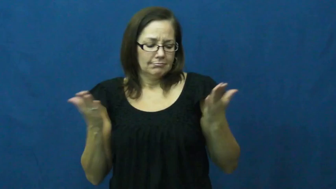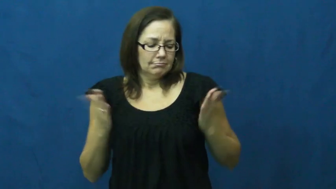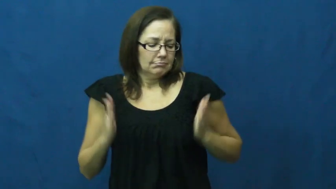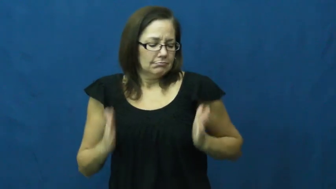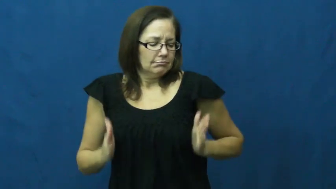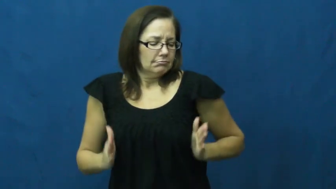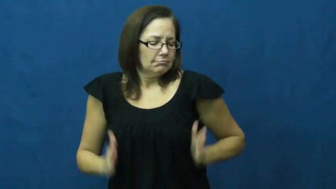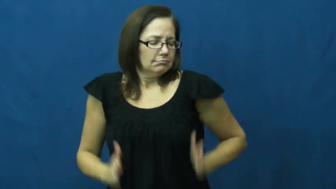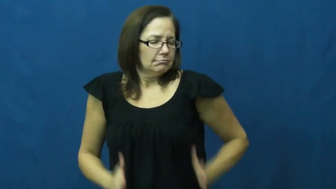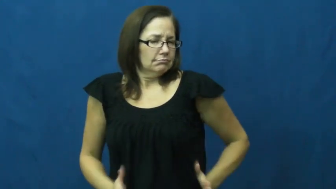bustier